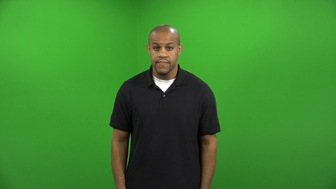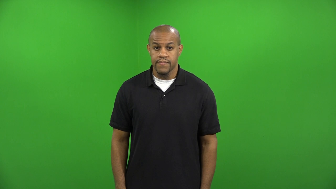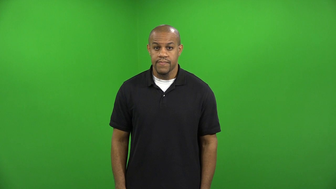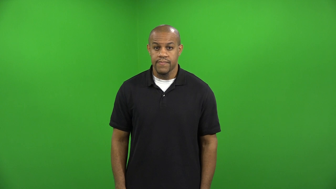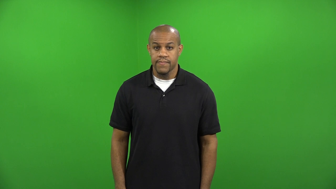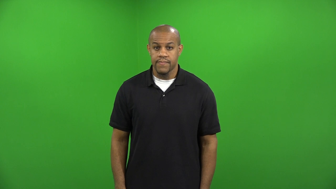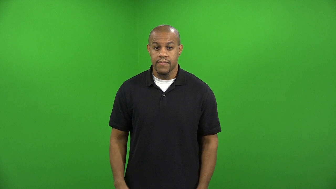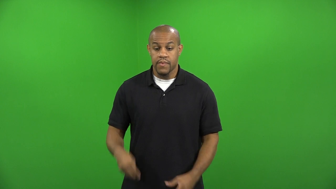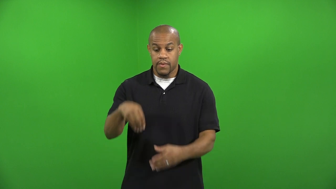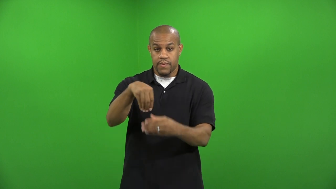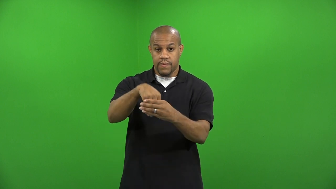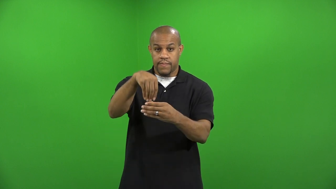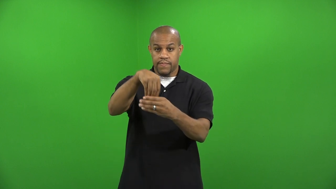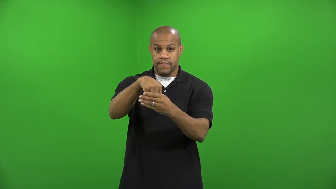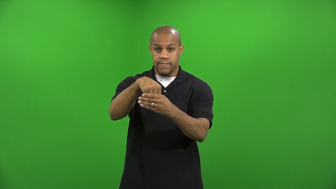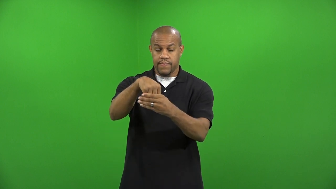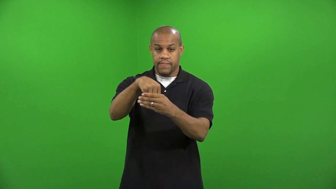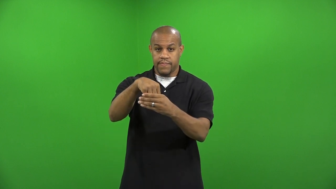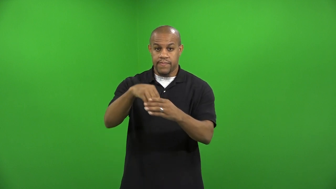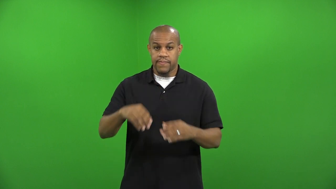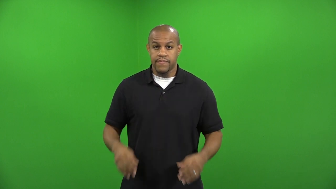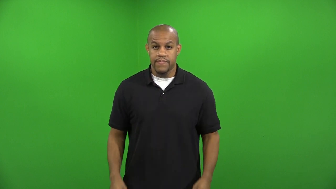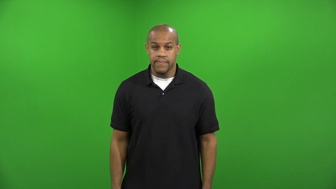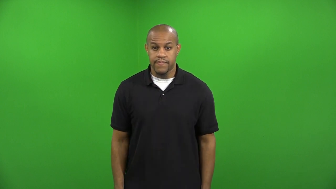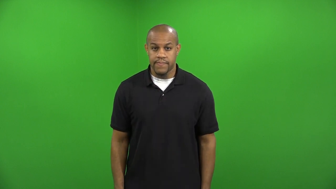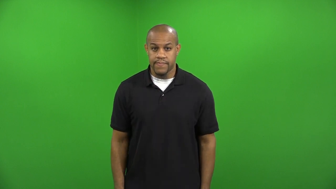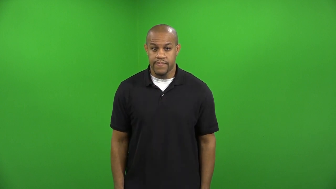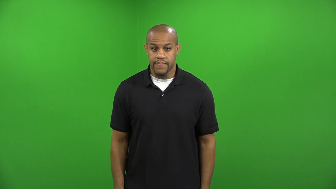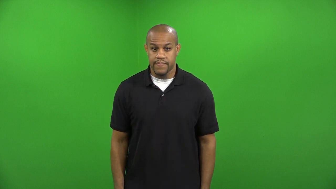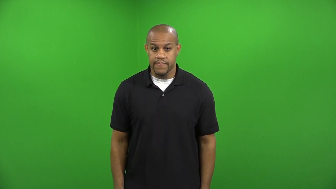Infield